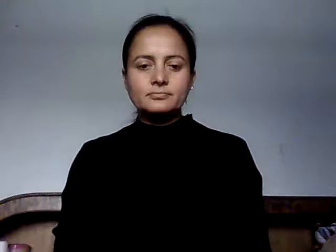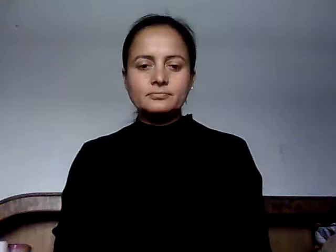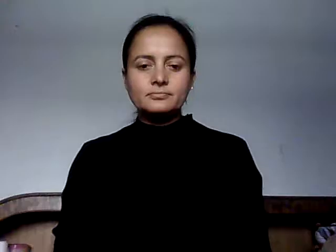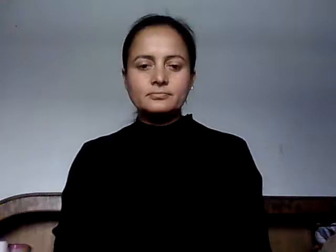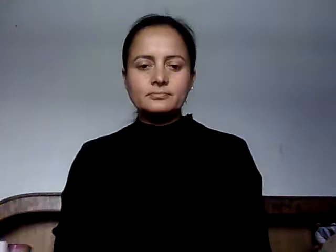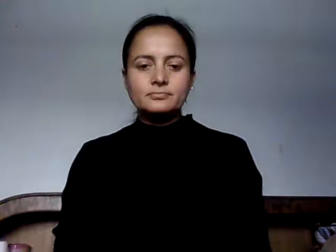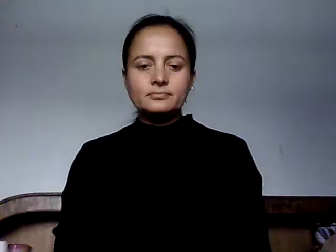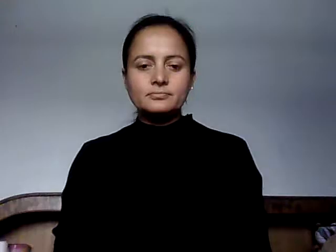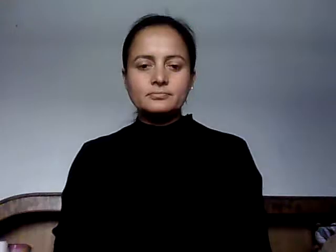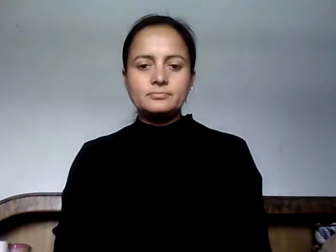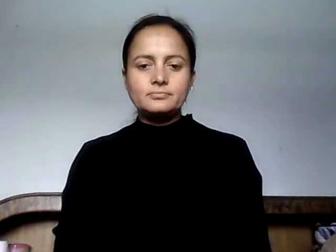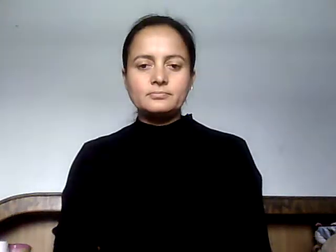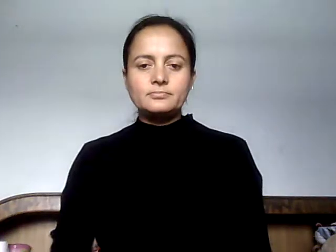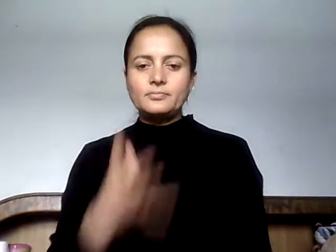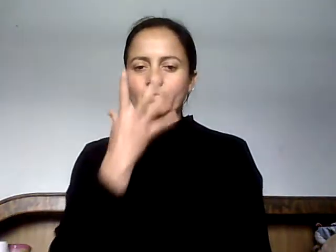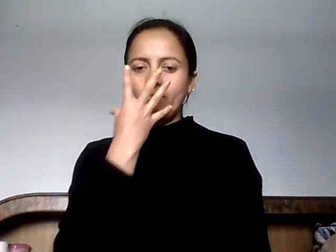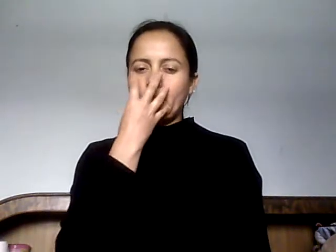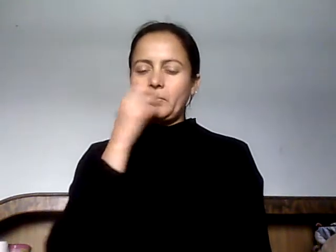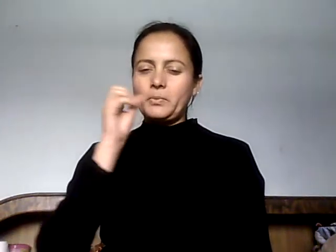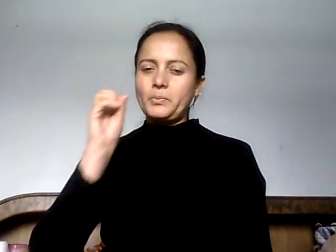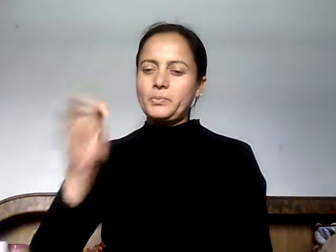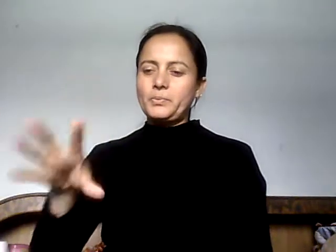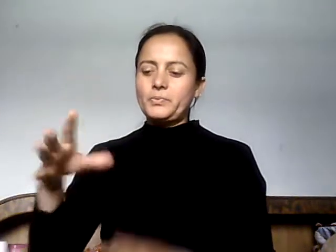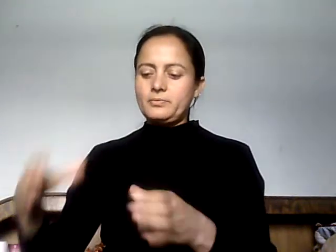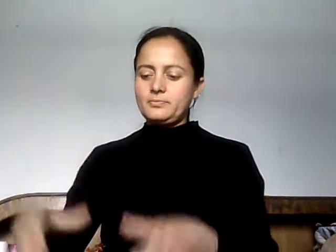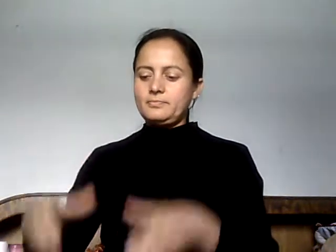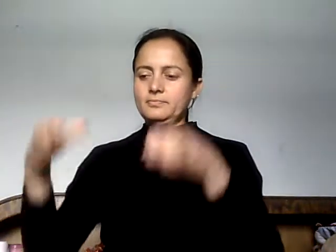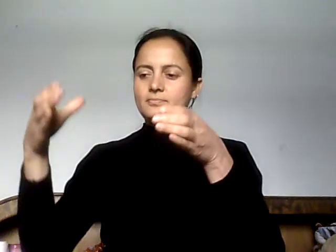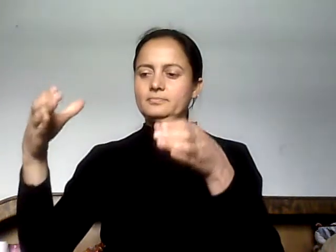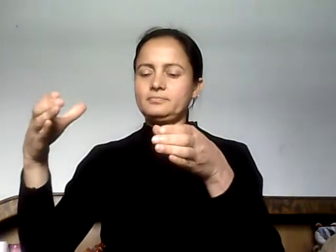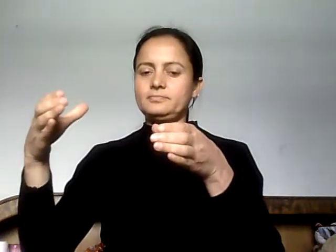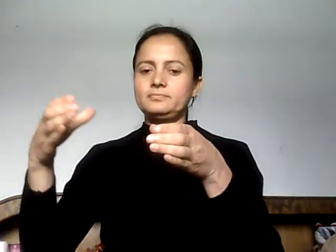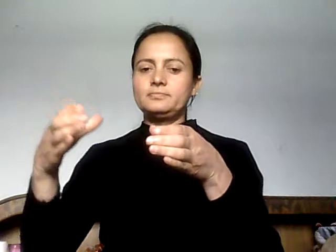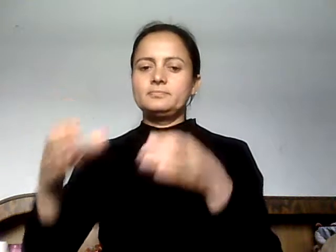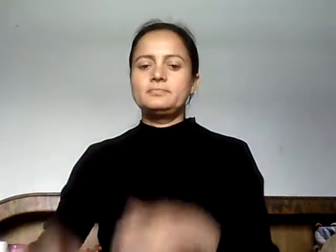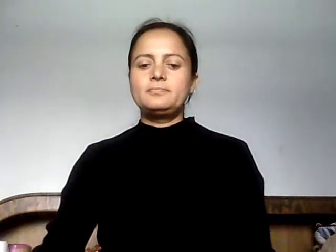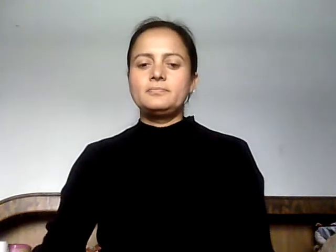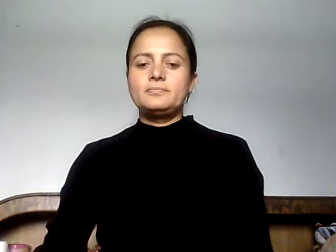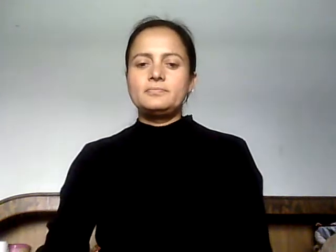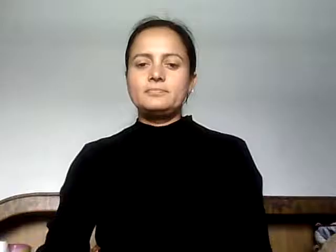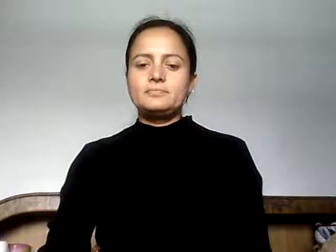trashcan